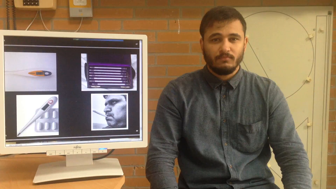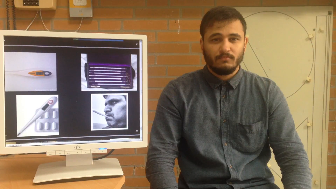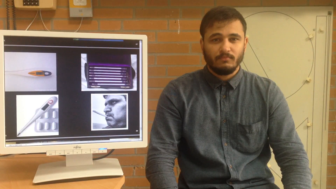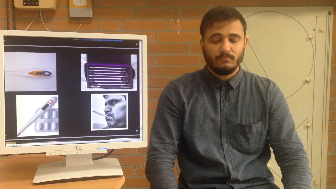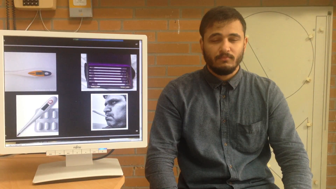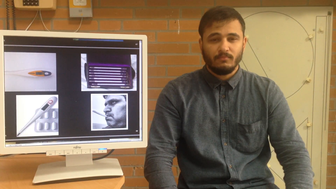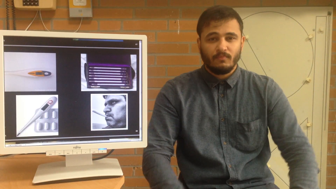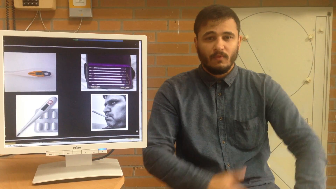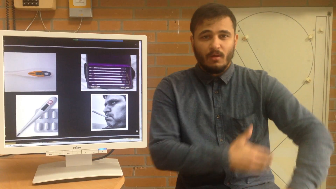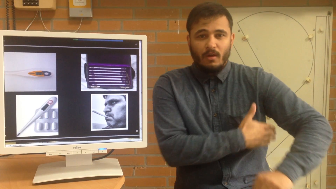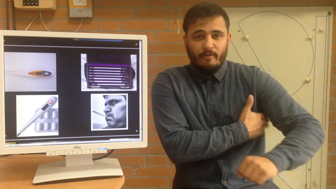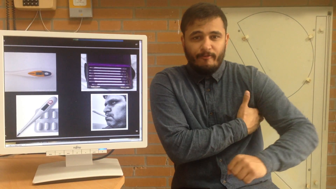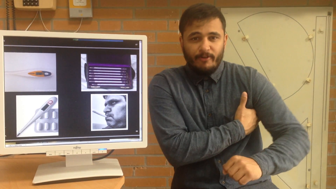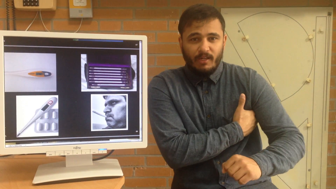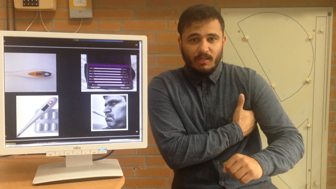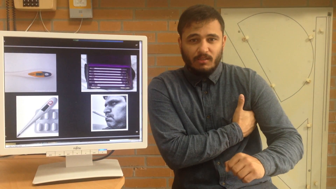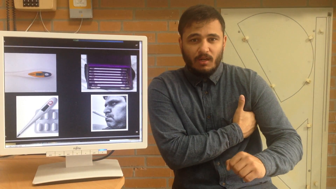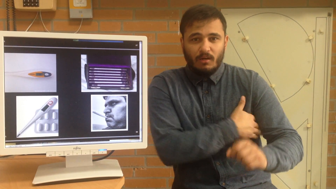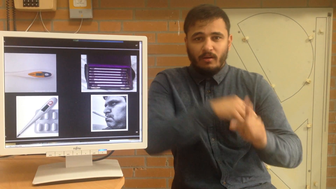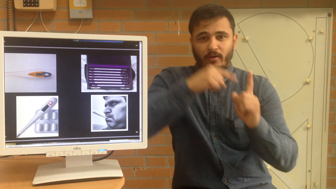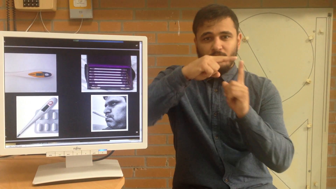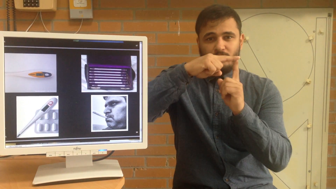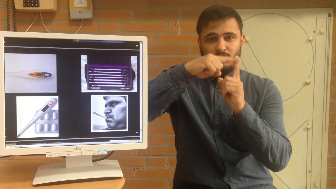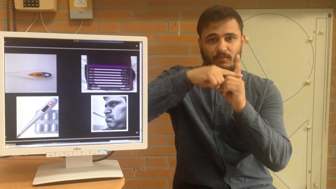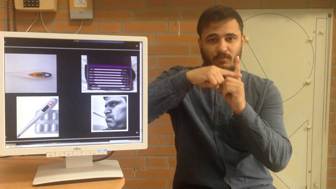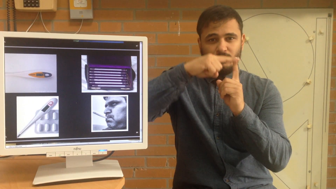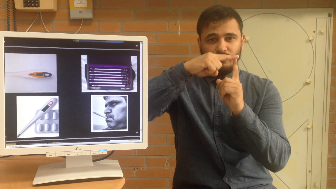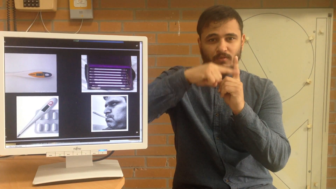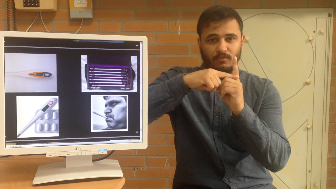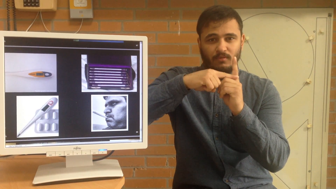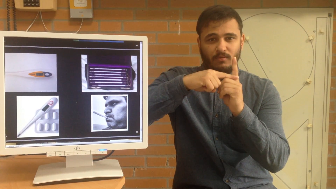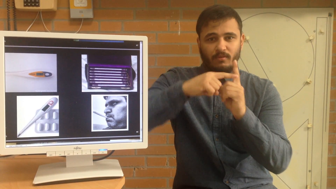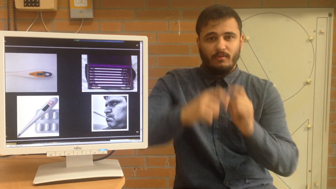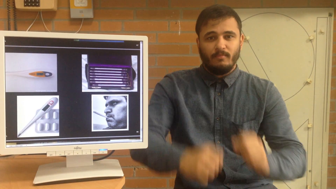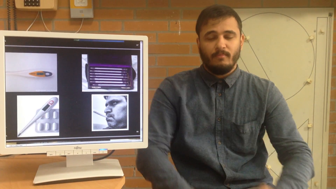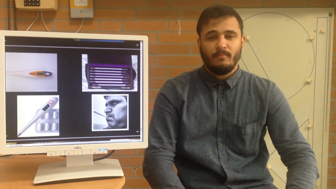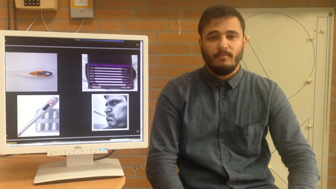thermometer